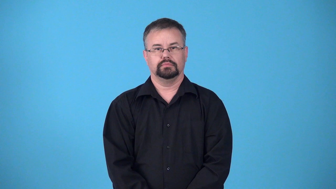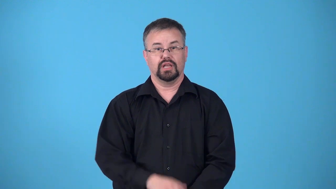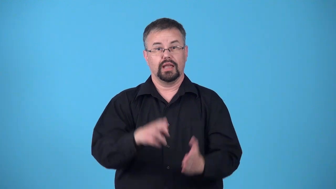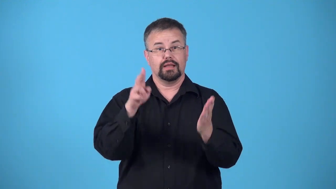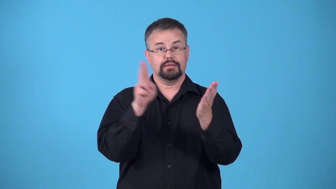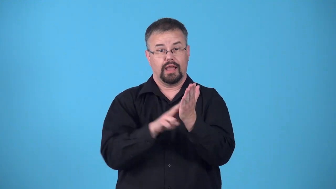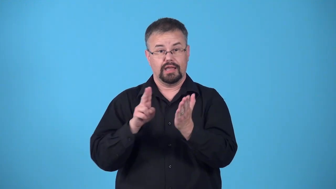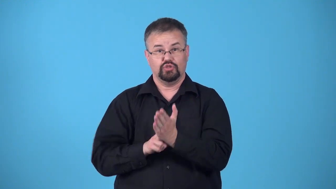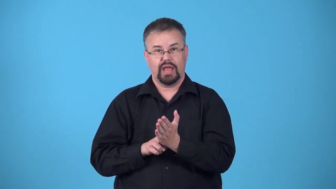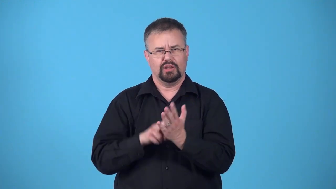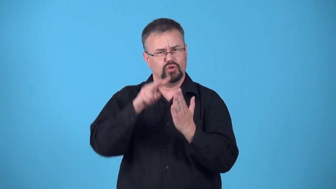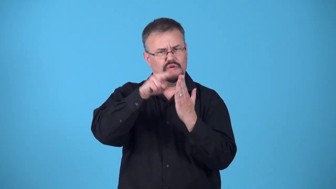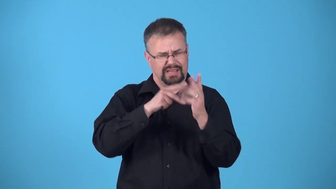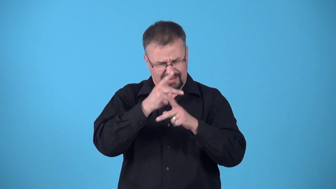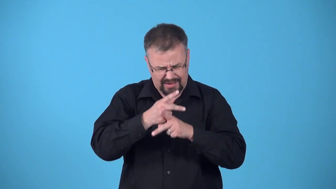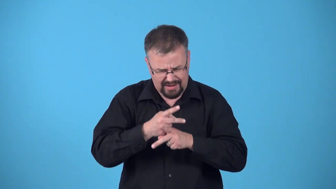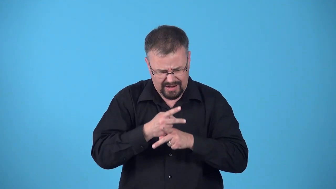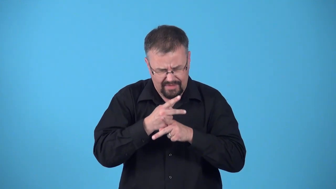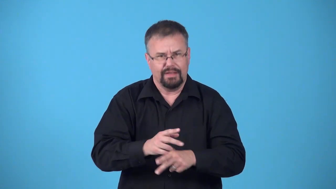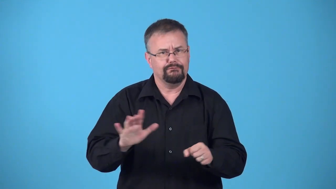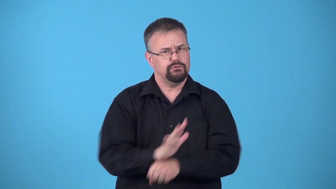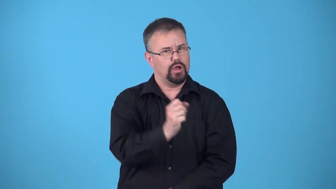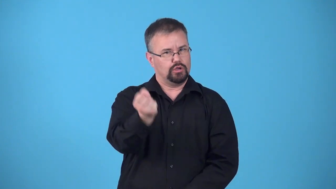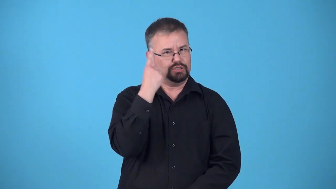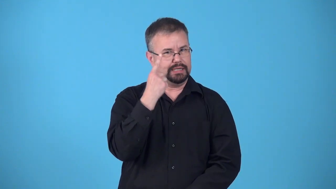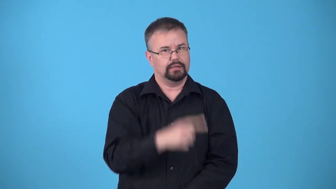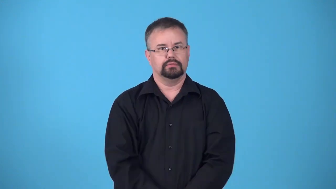read the fine print